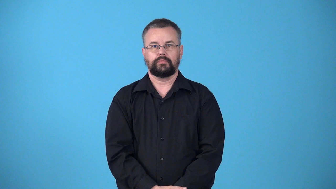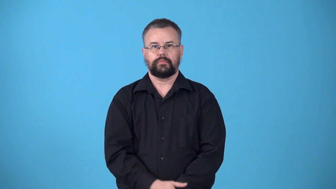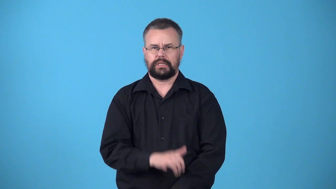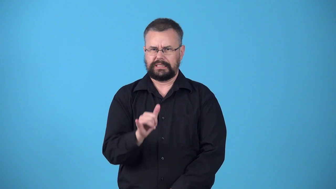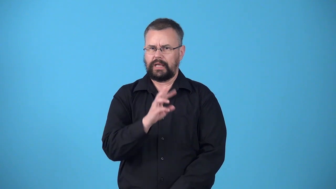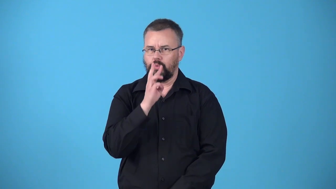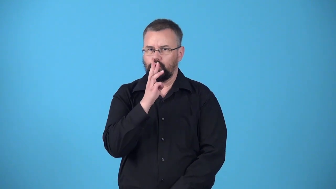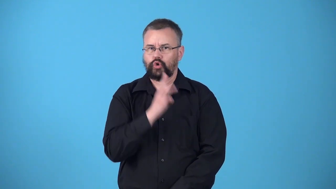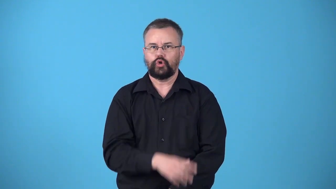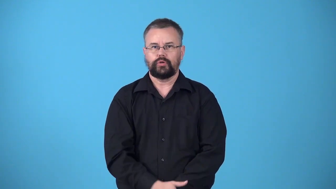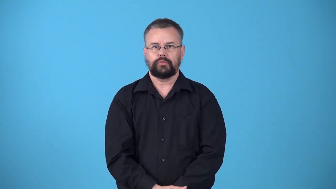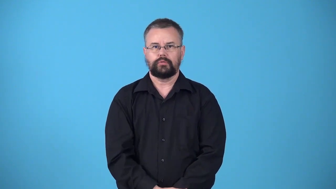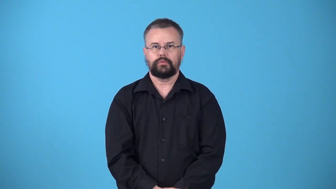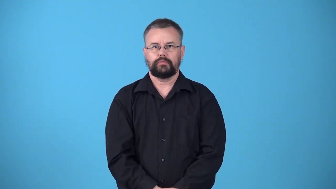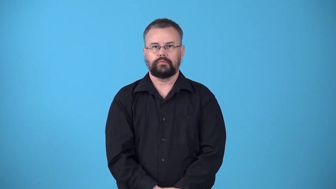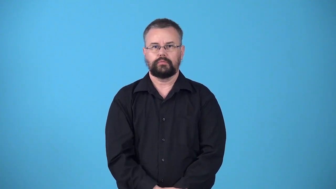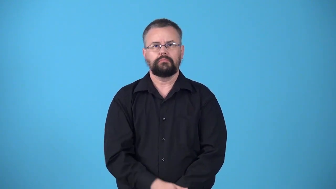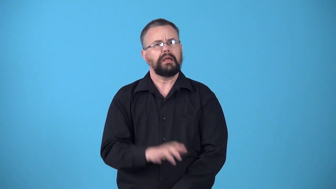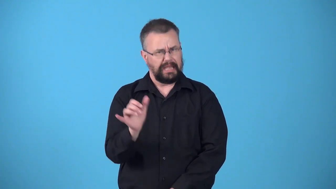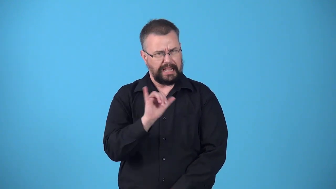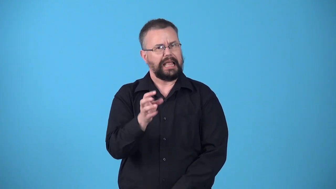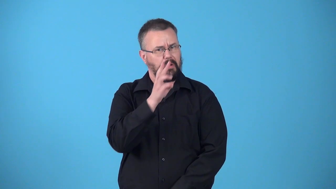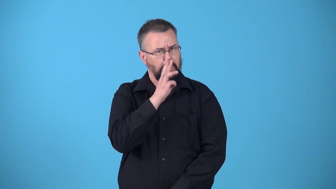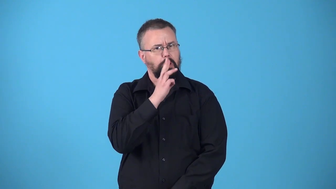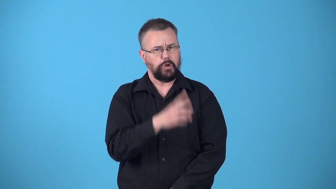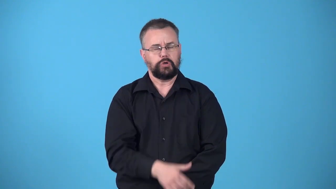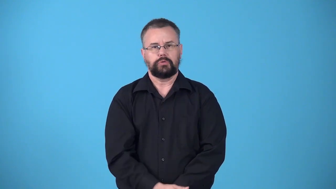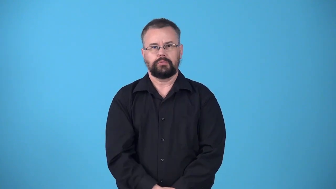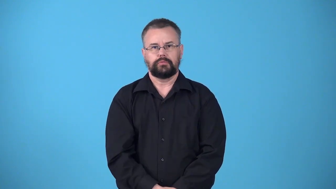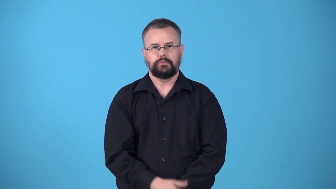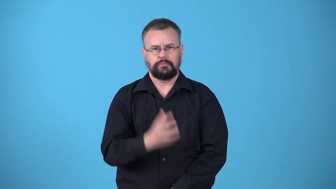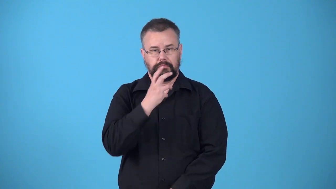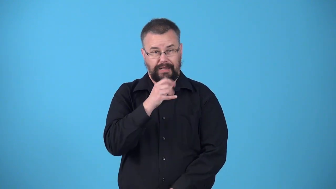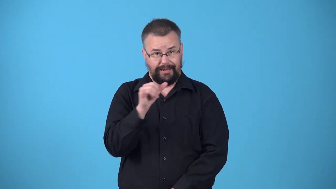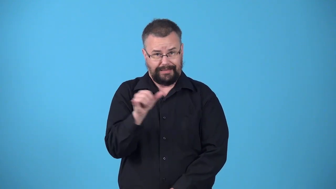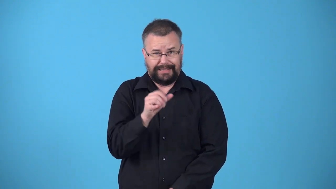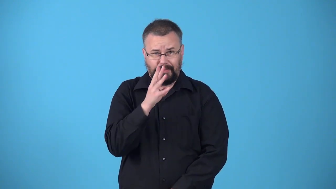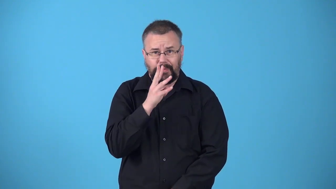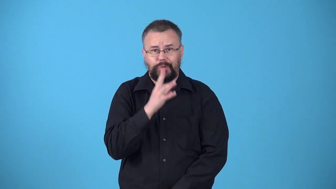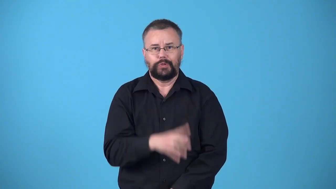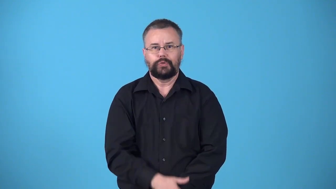watery